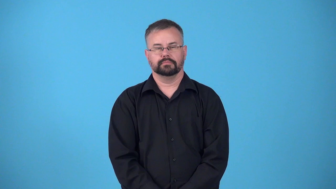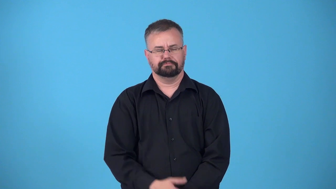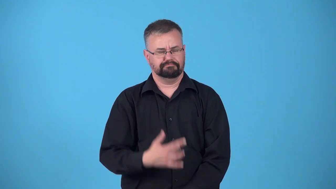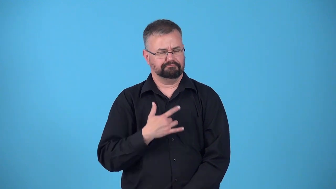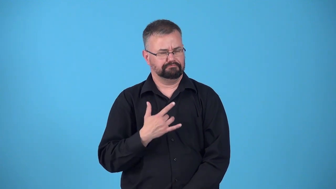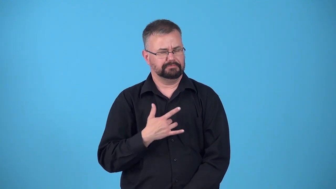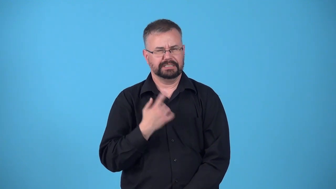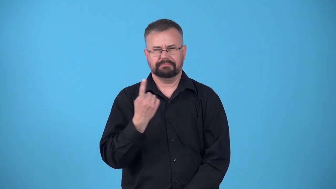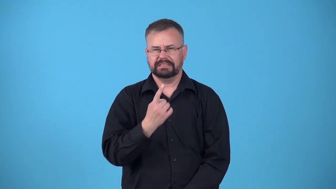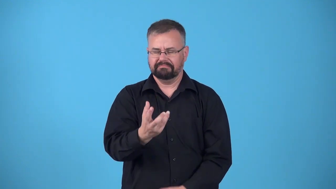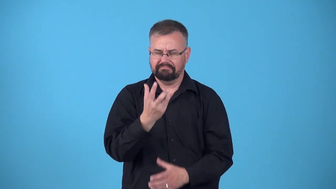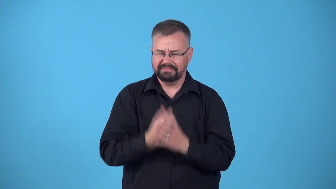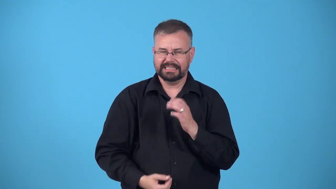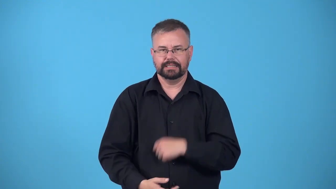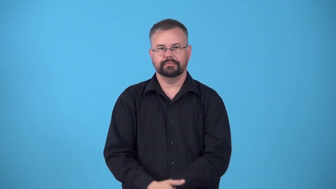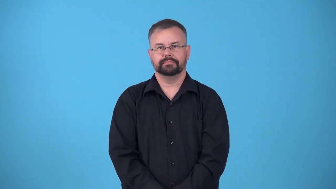empty feeling